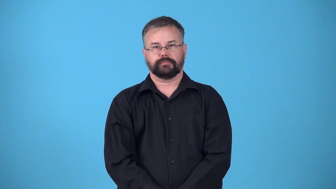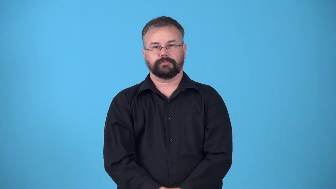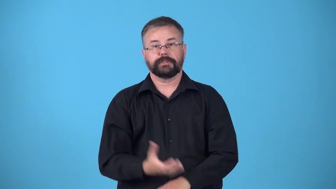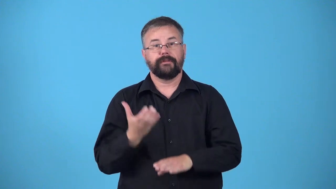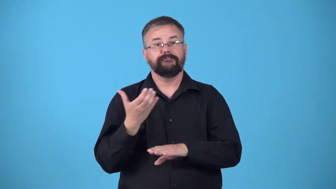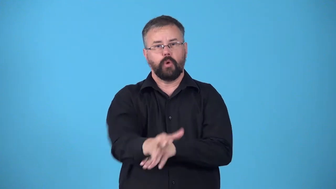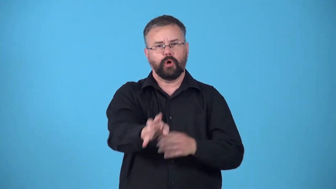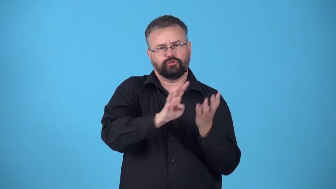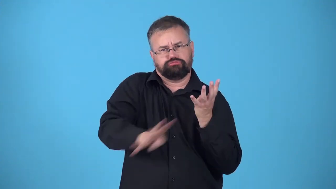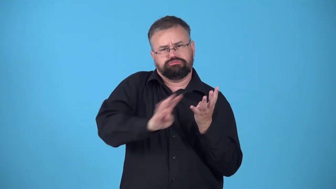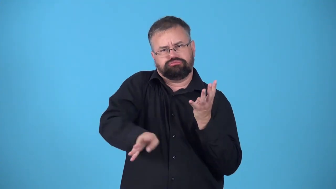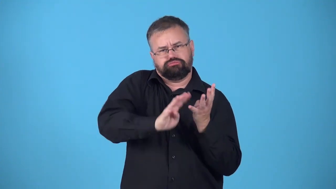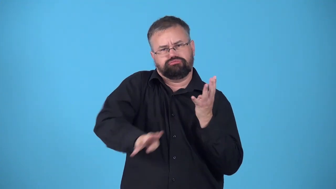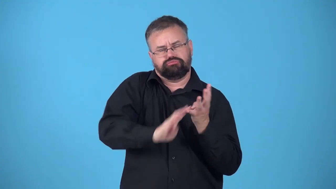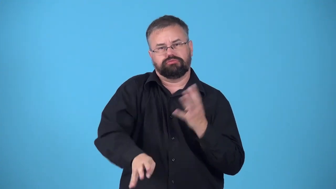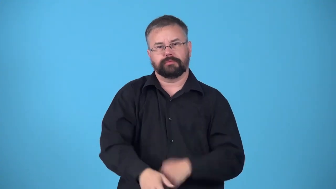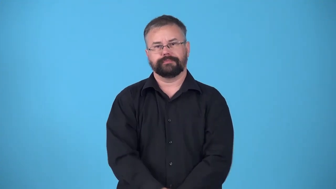disgorge